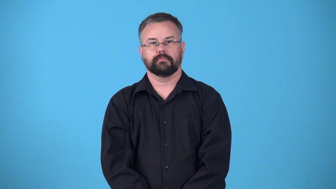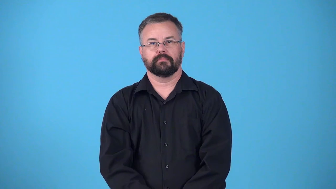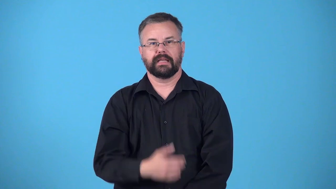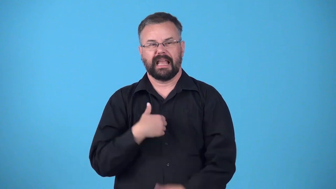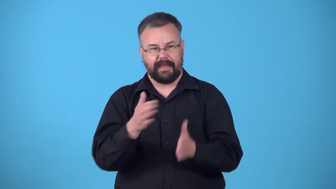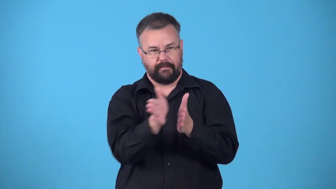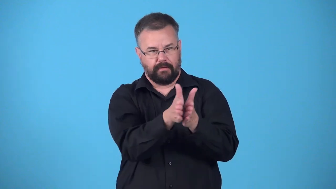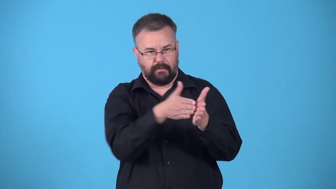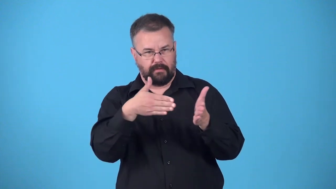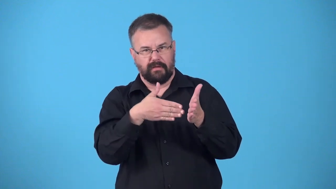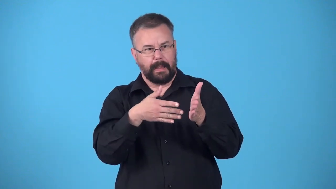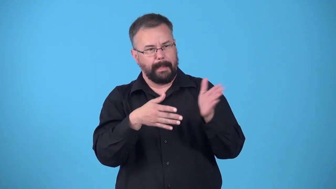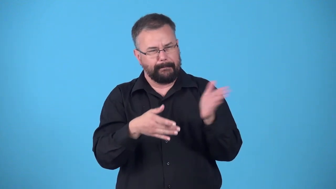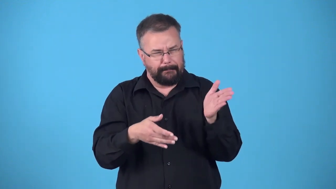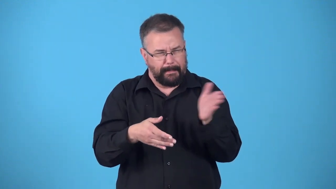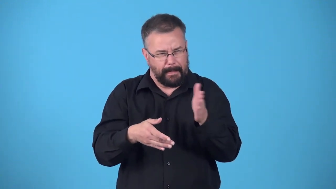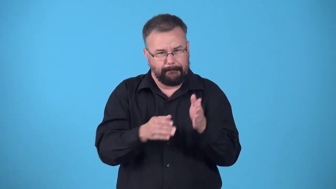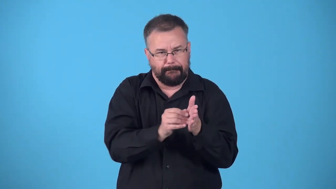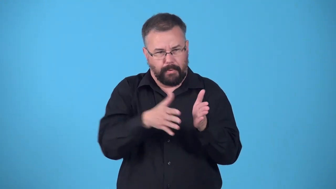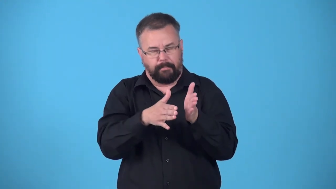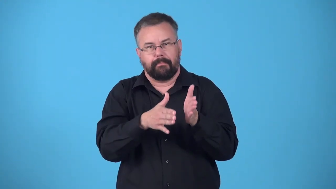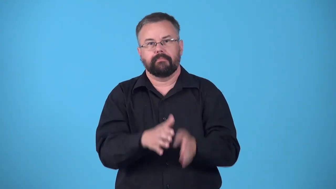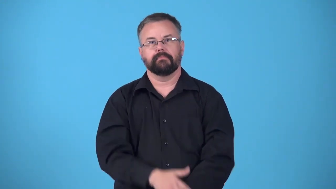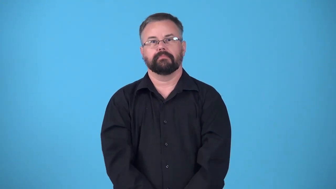bang out, hammer out-dent